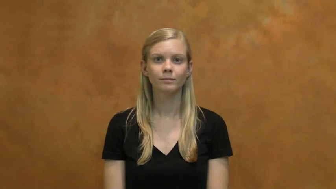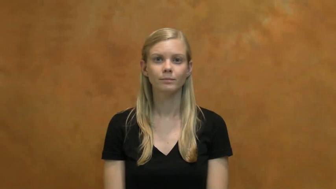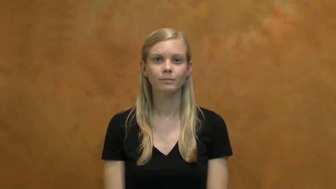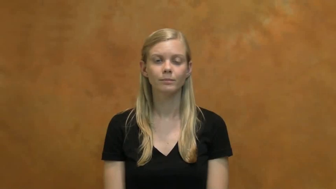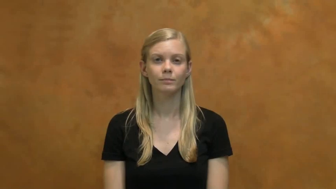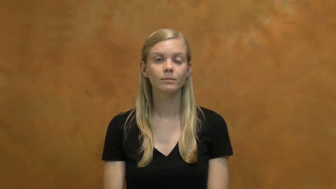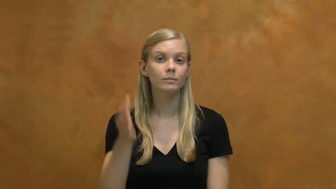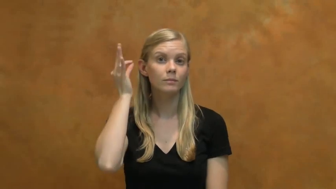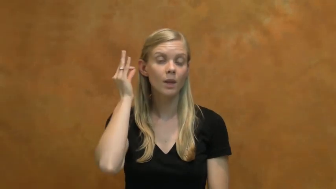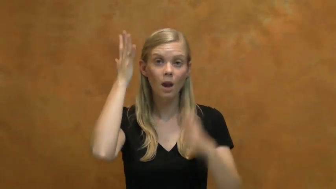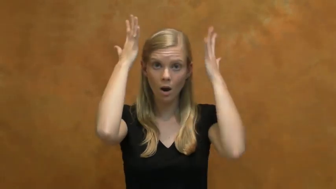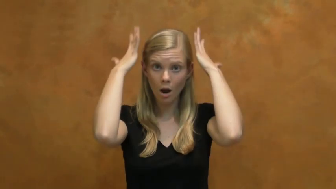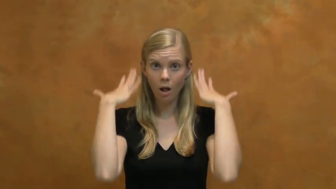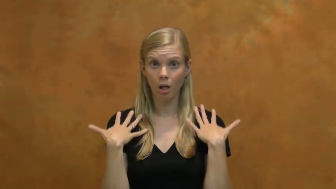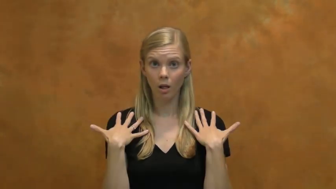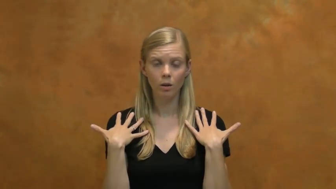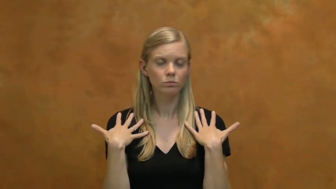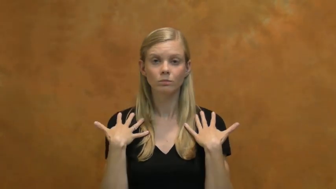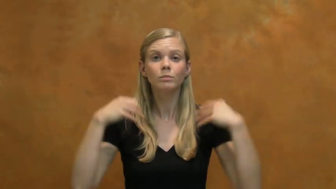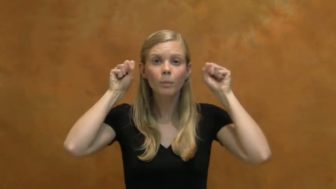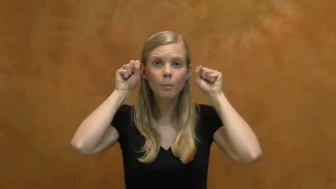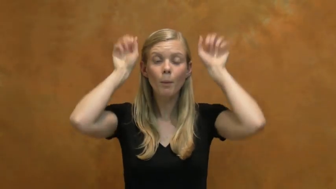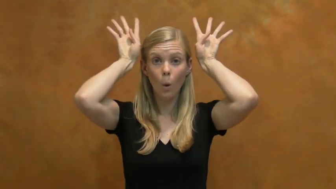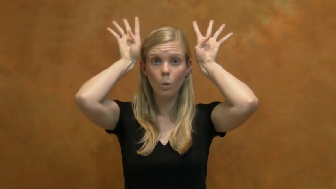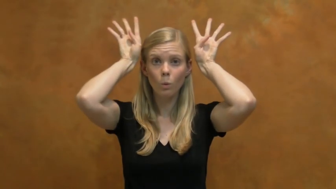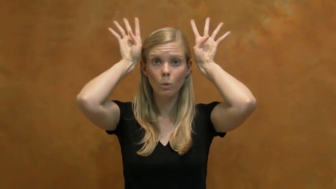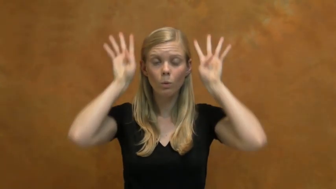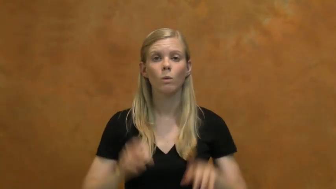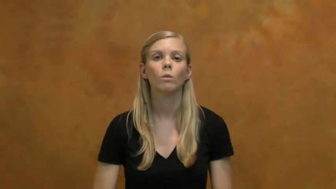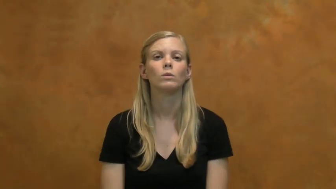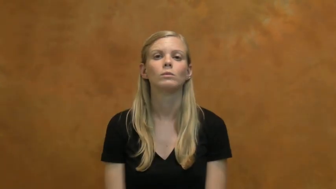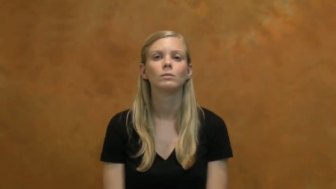kinky hair